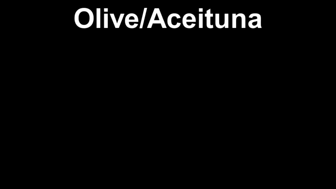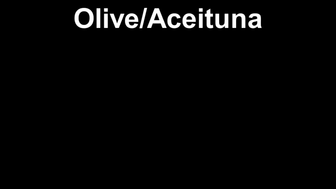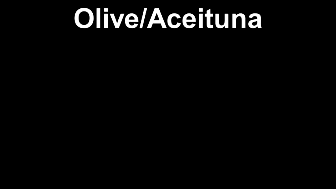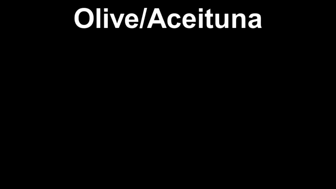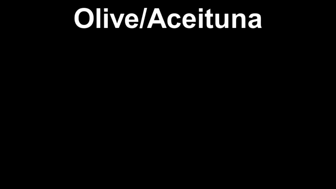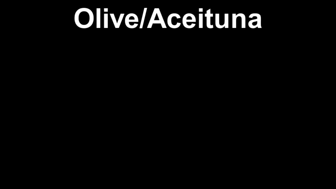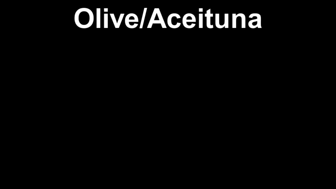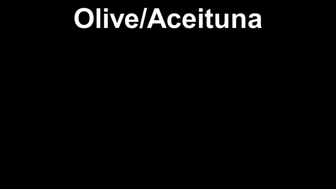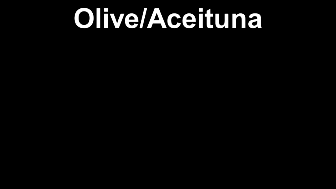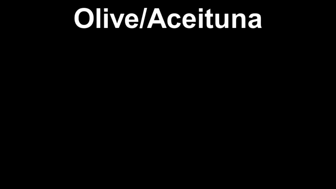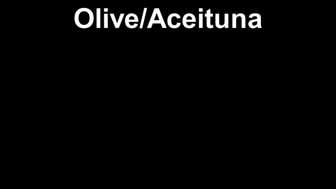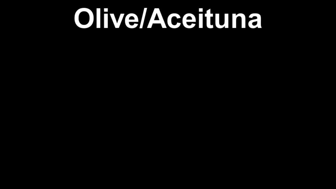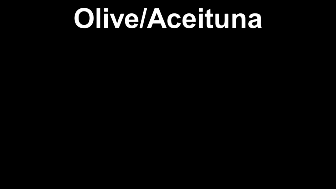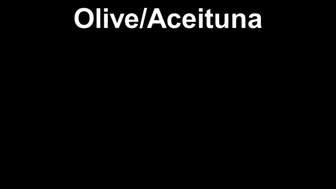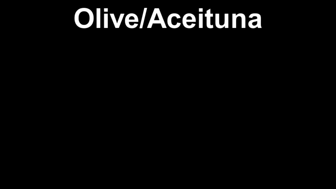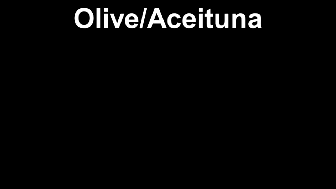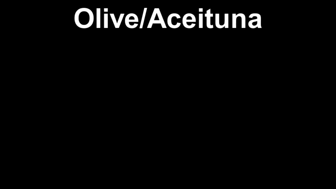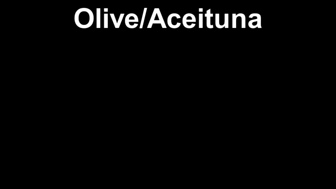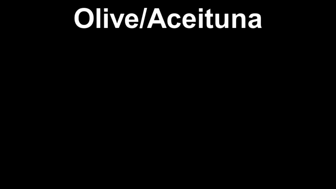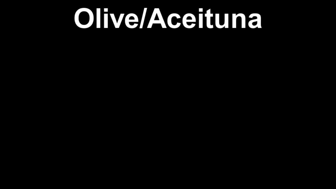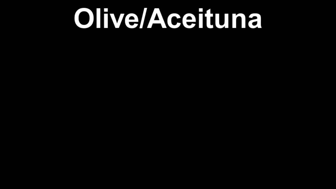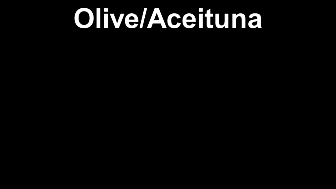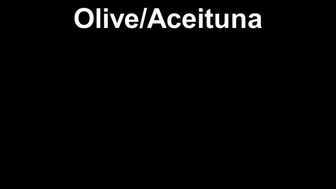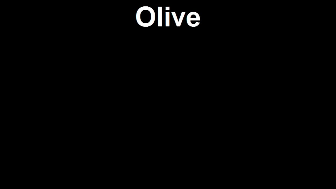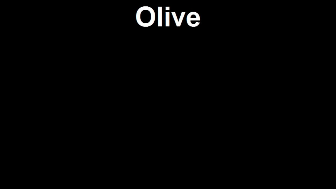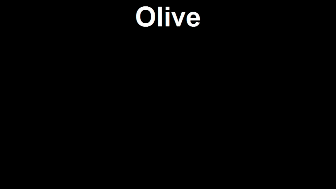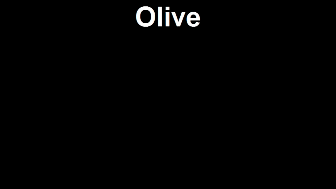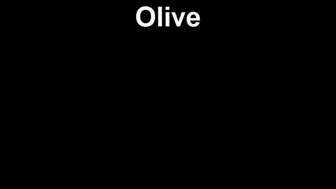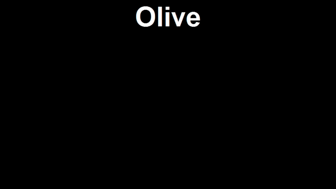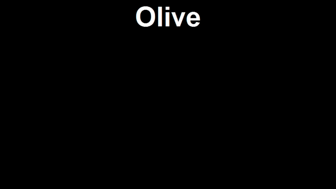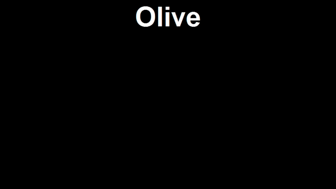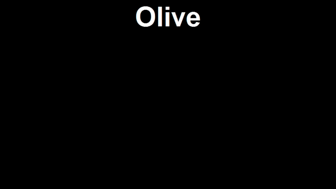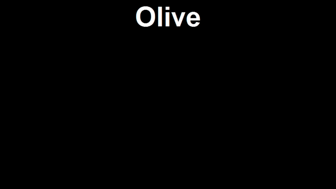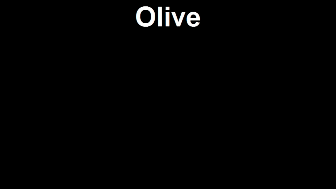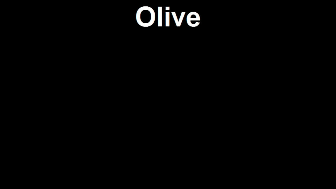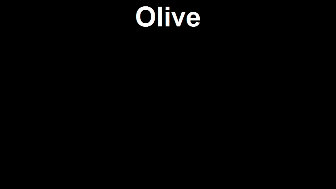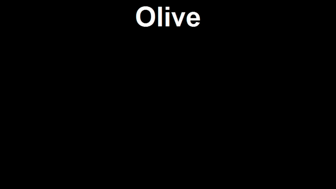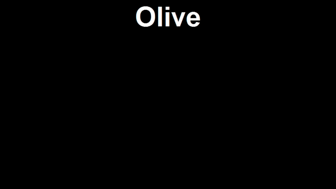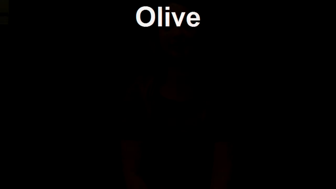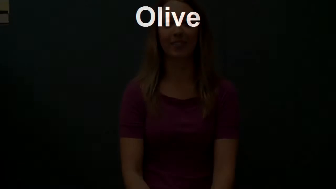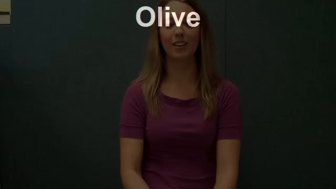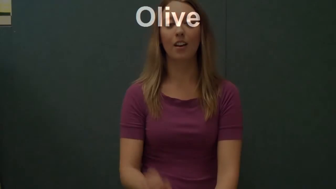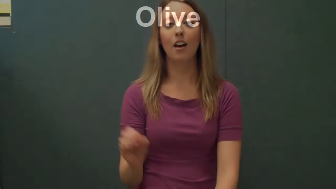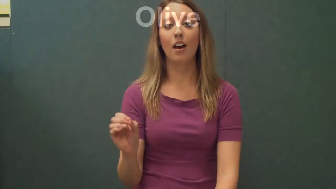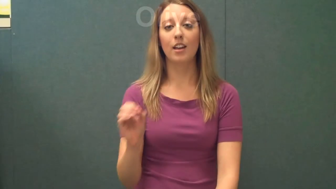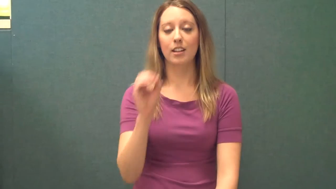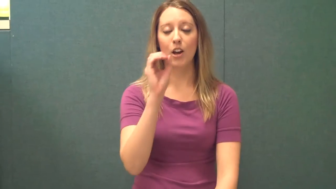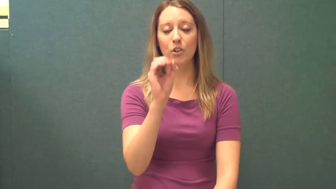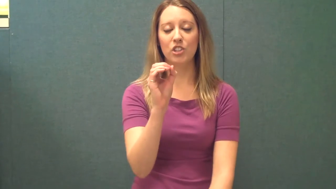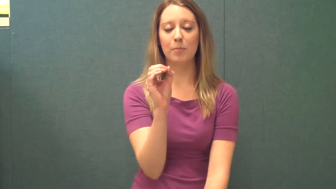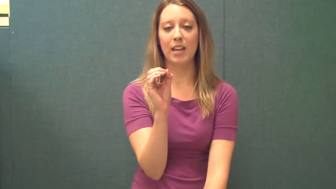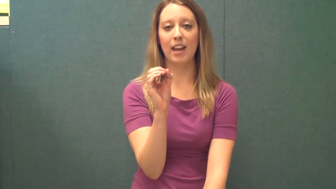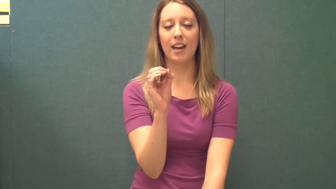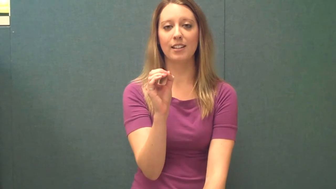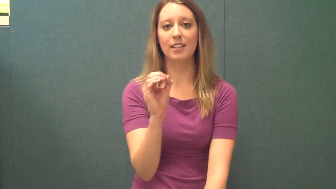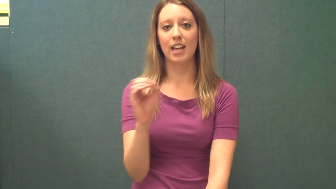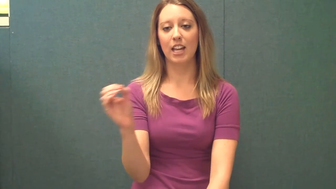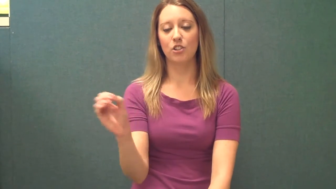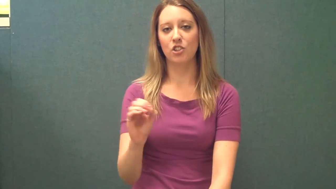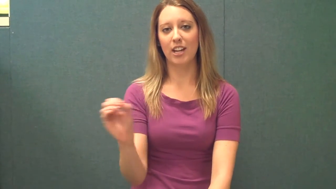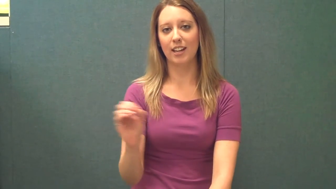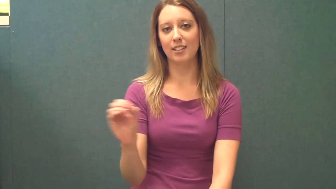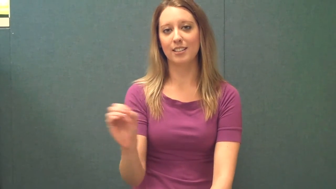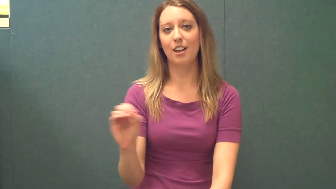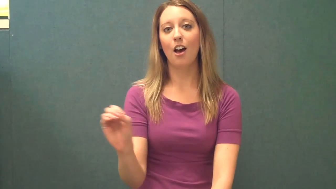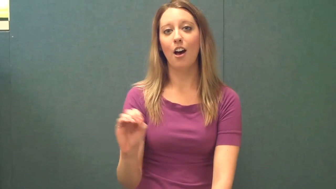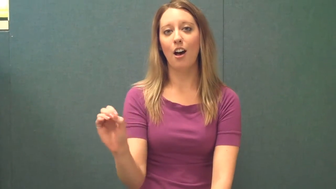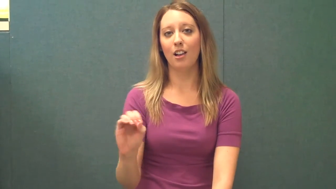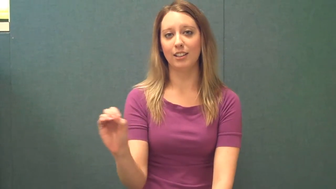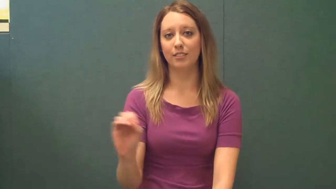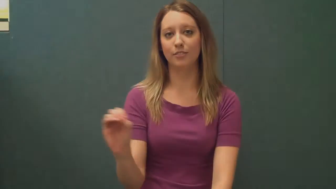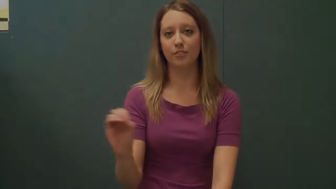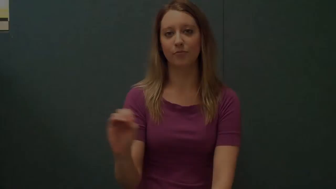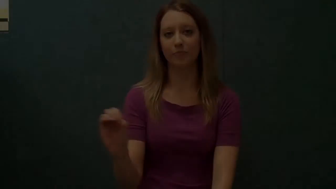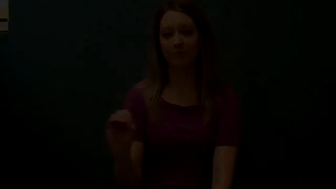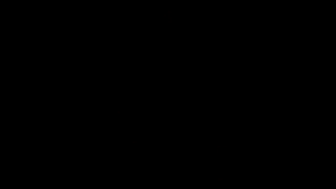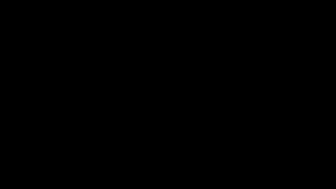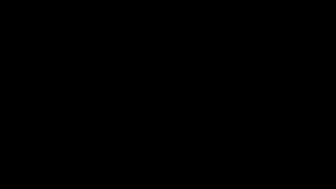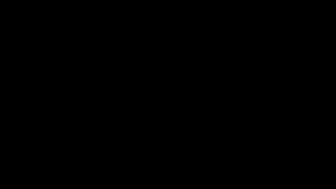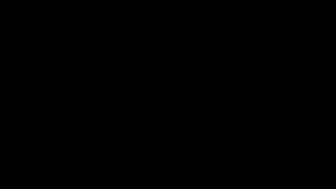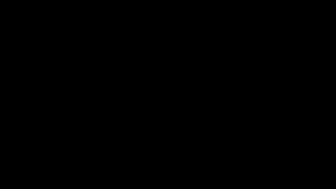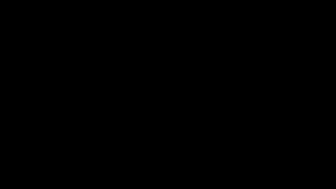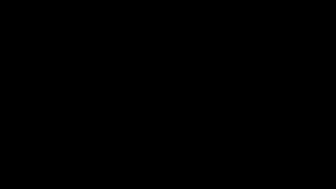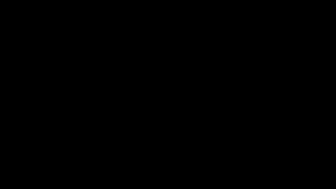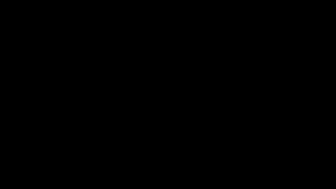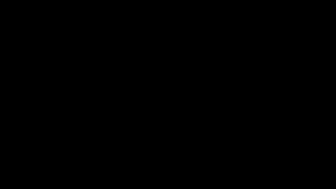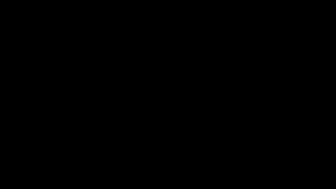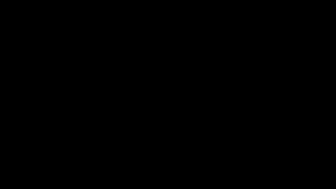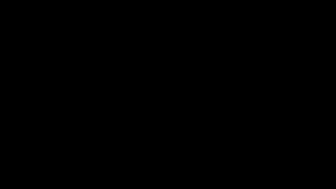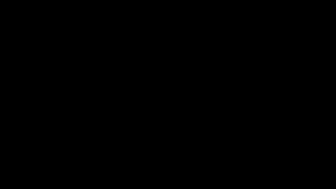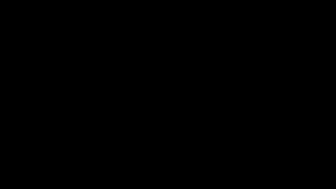Olive